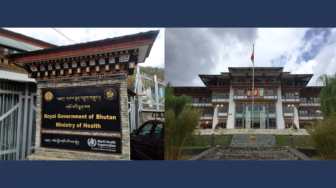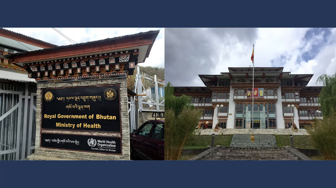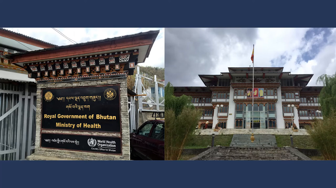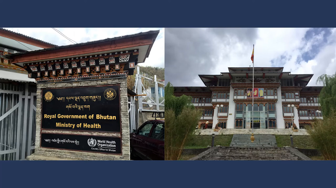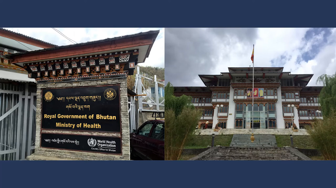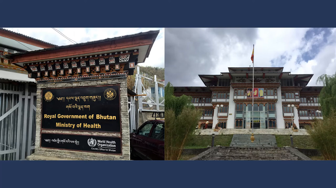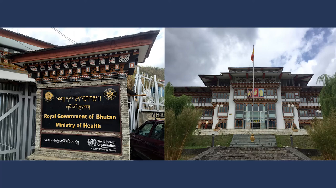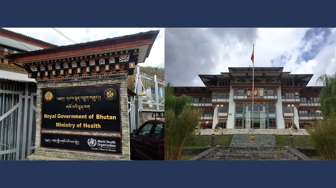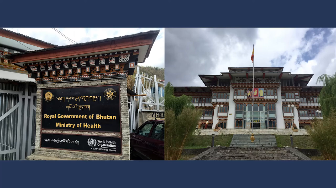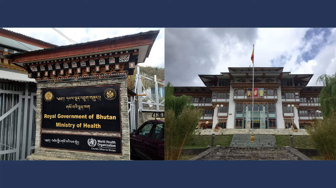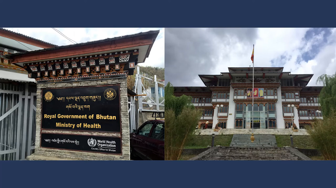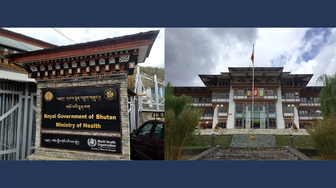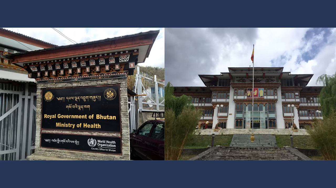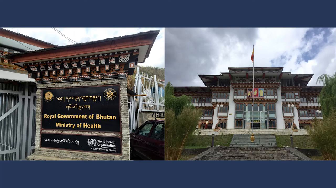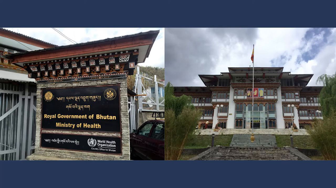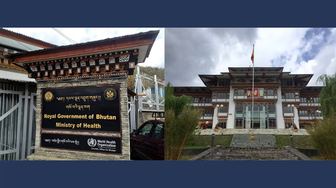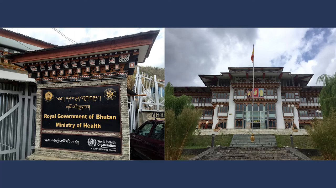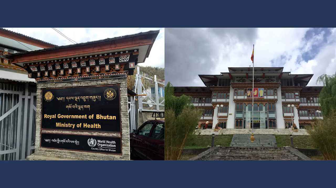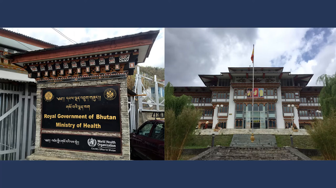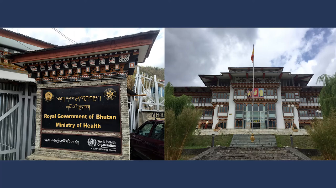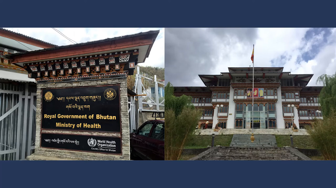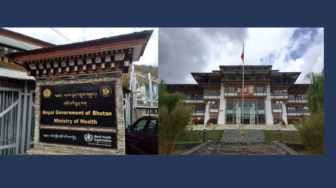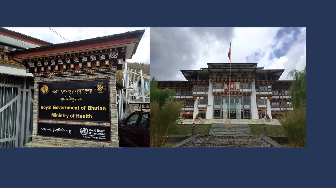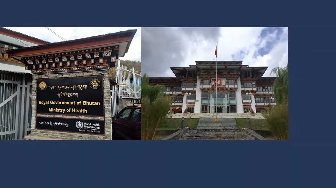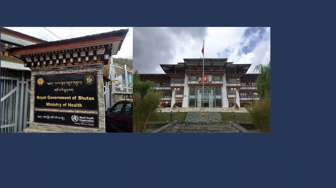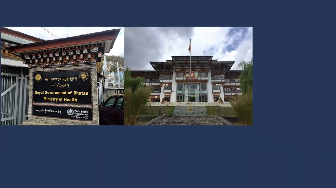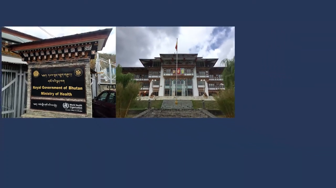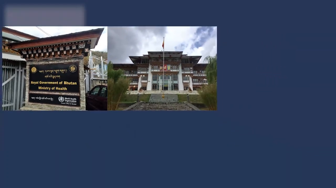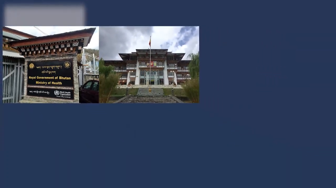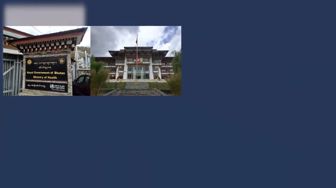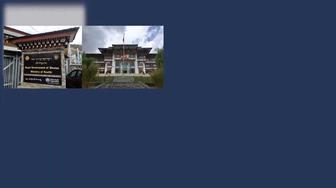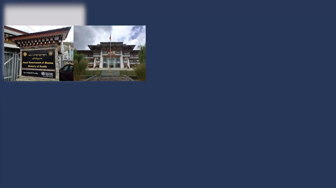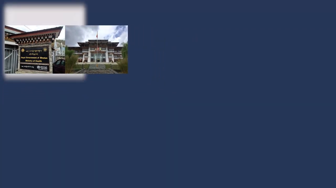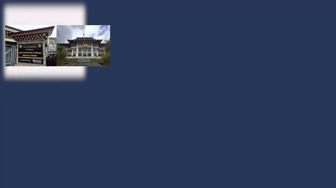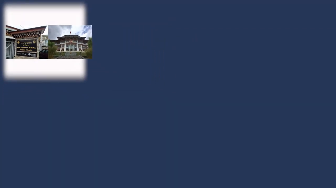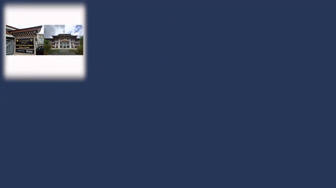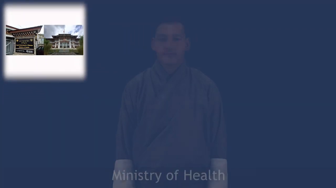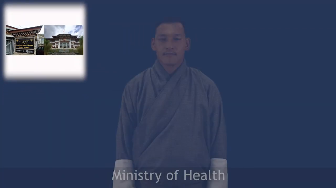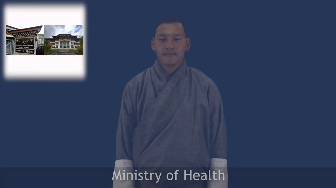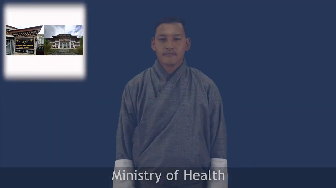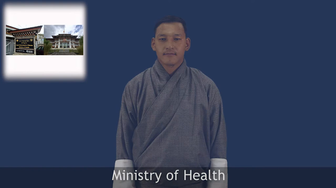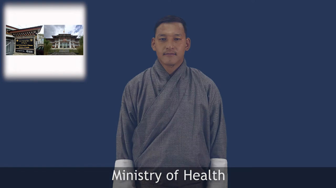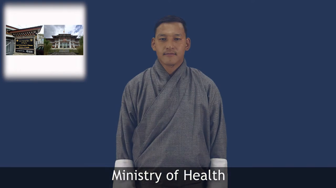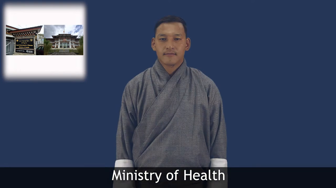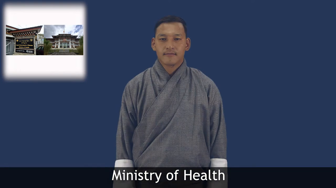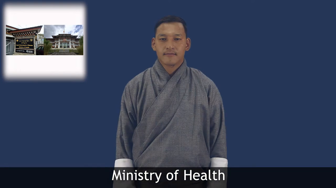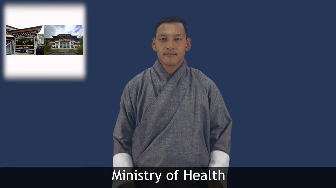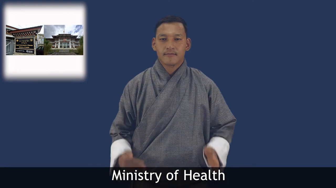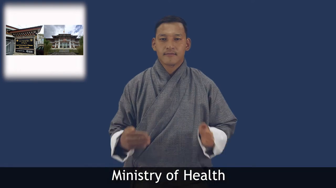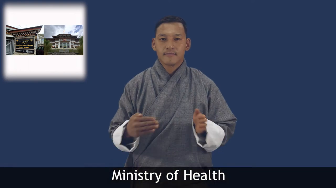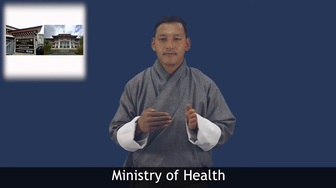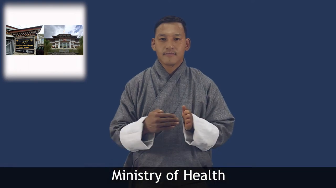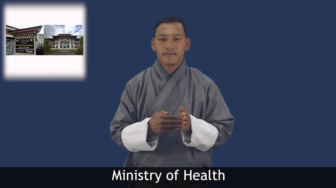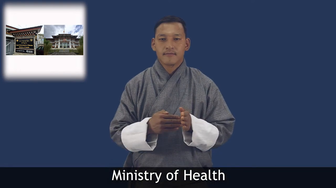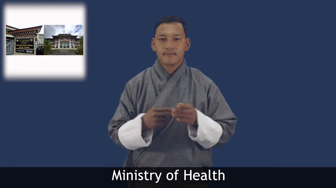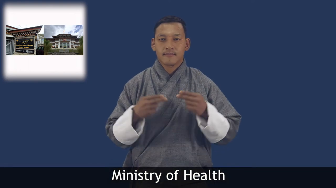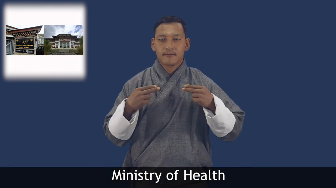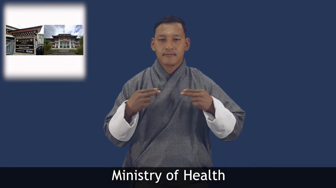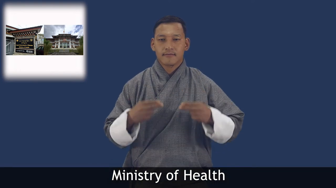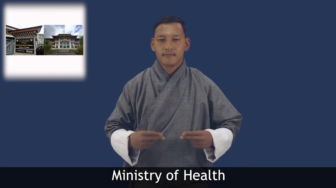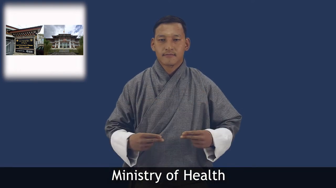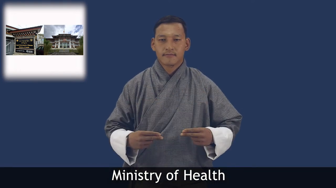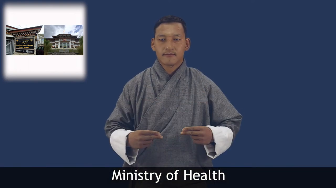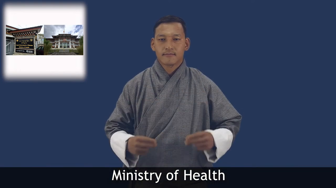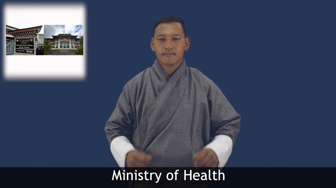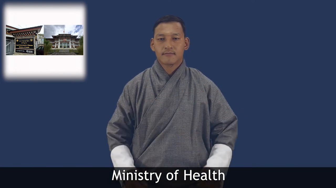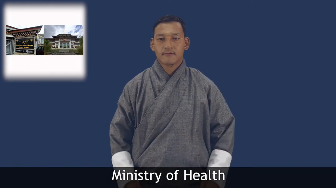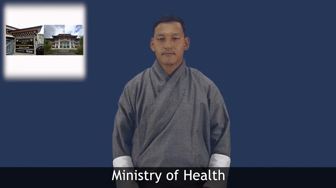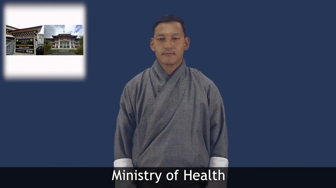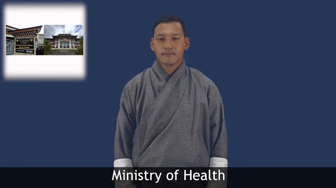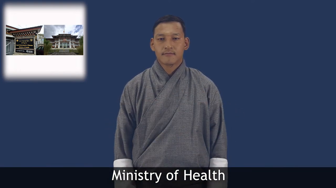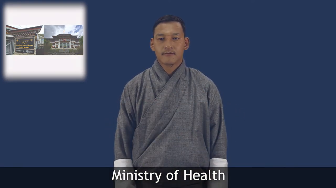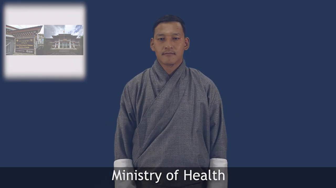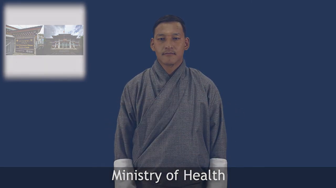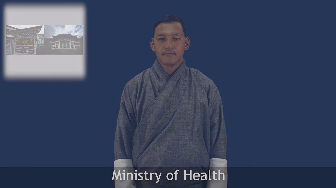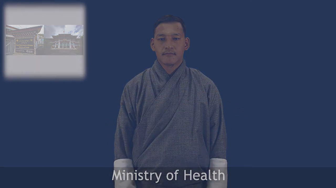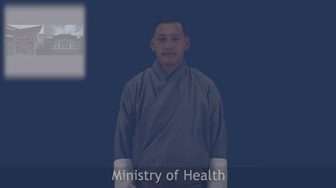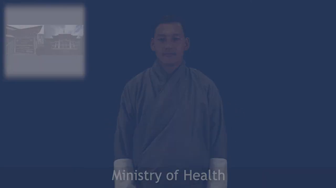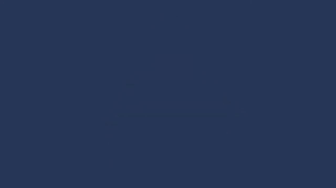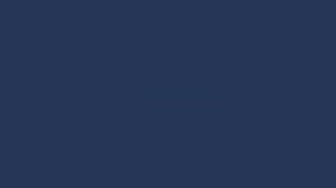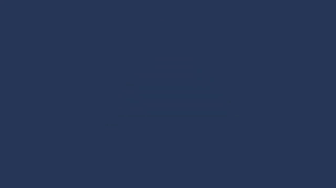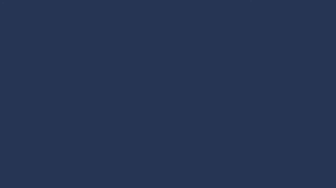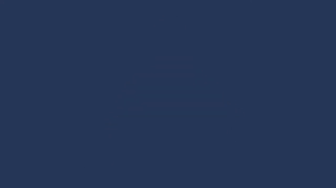Ministry of Health